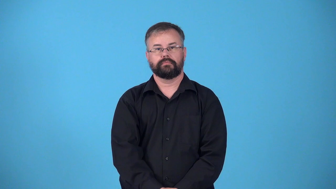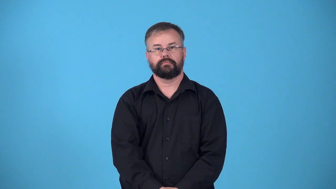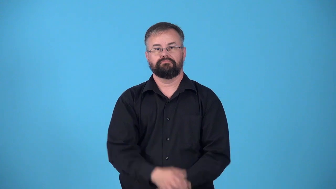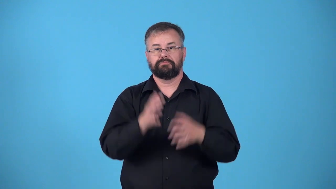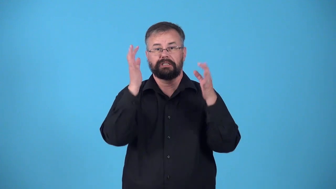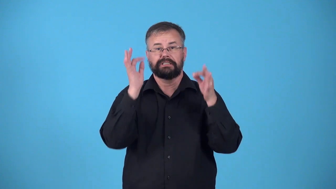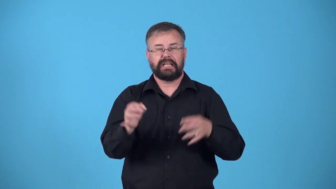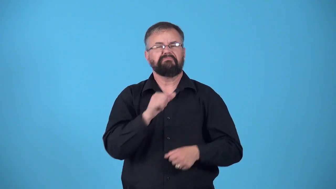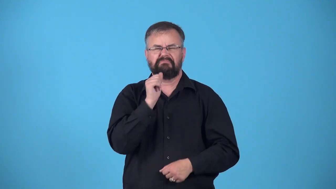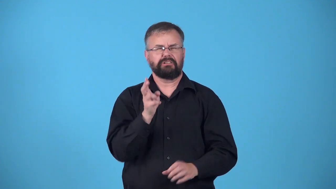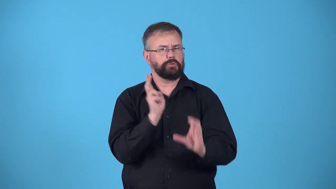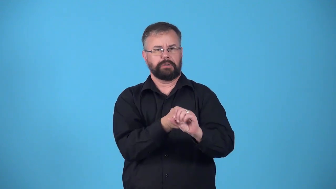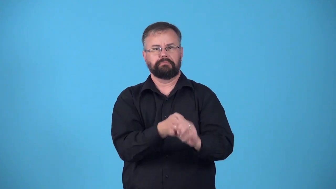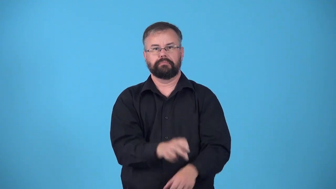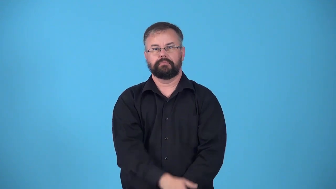opt out